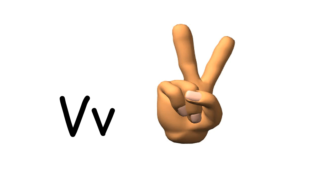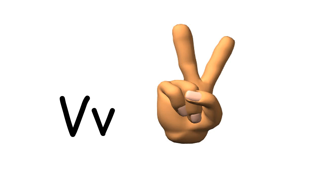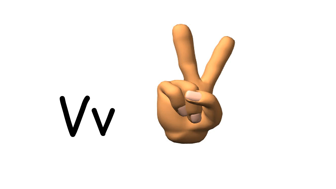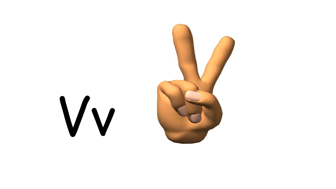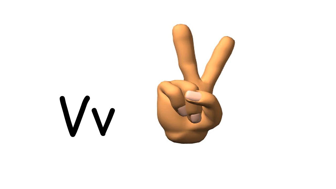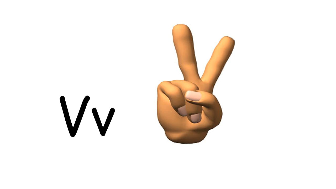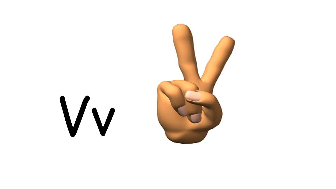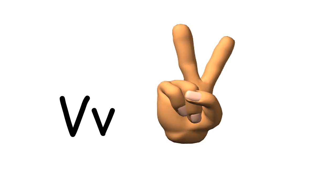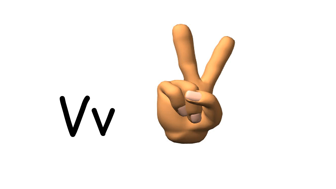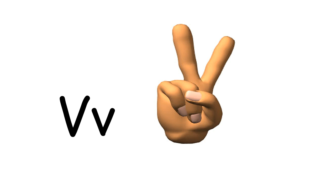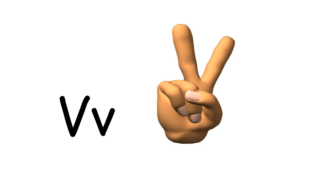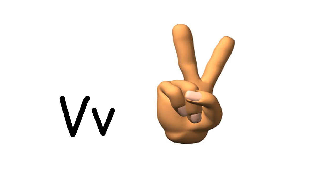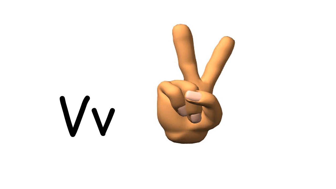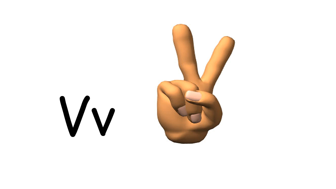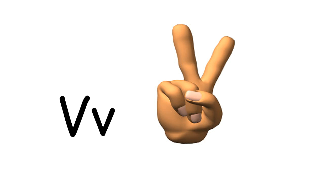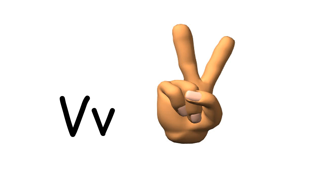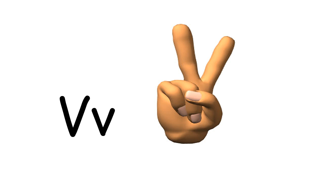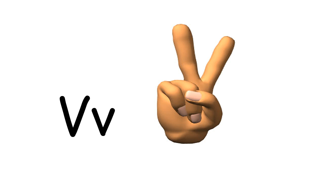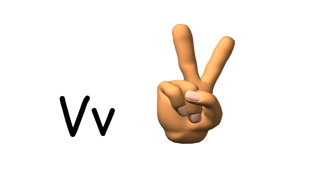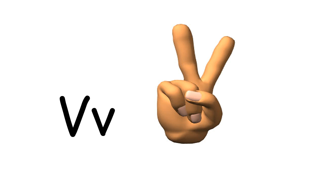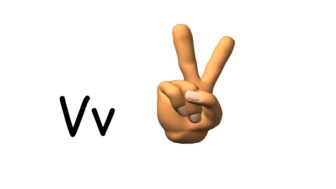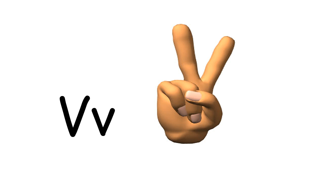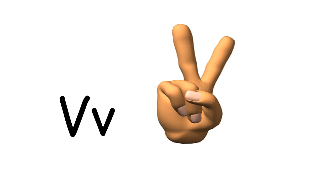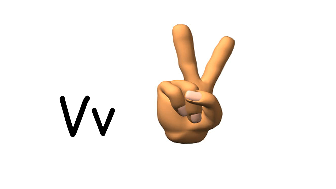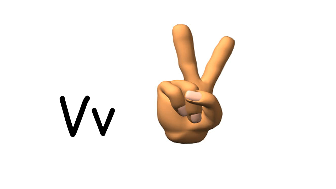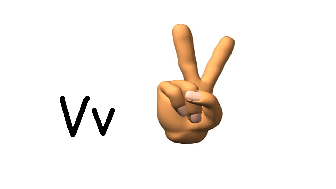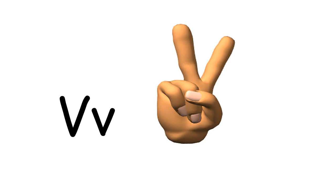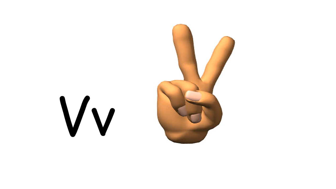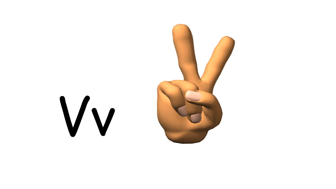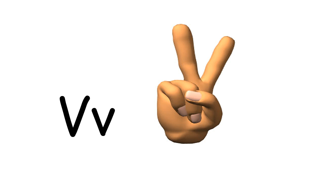v